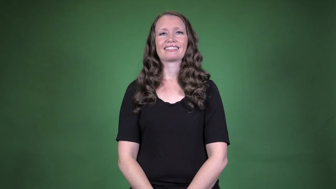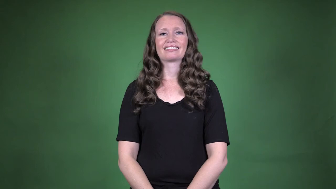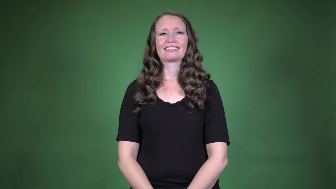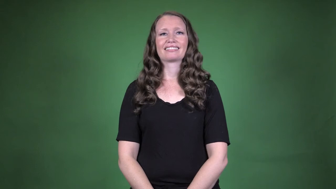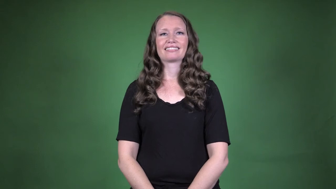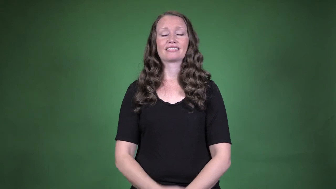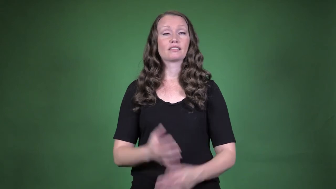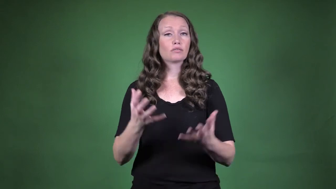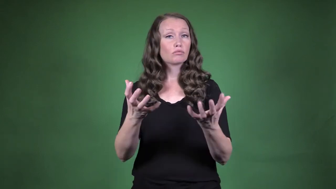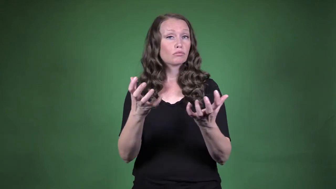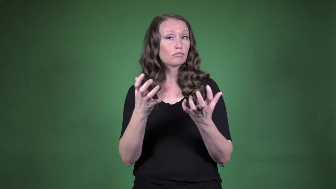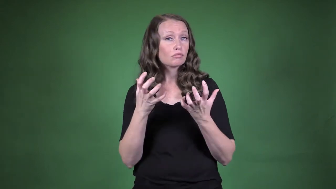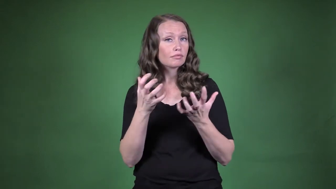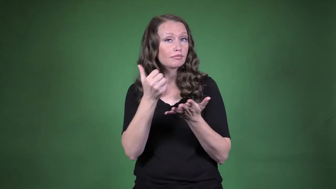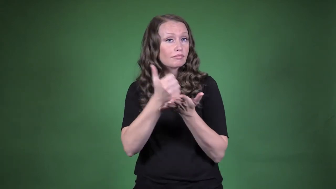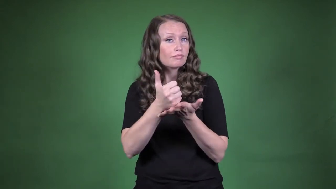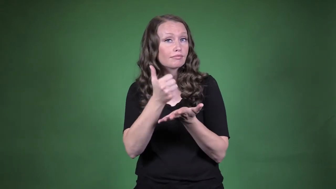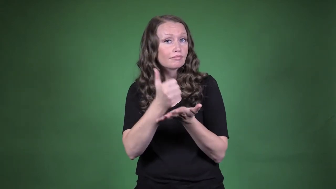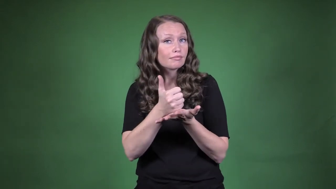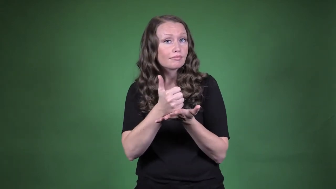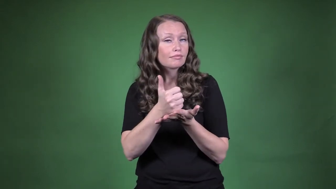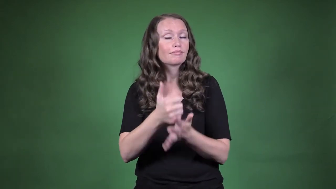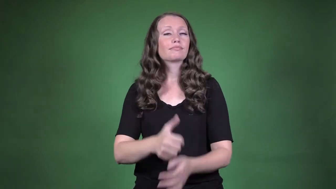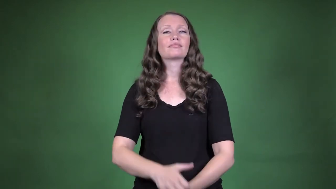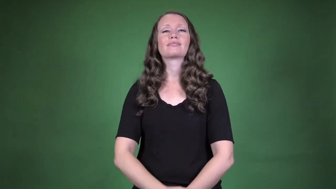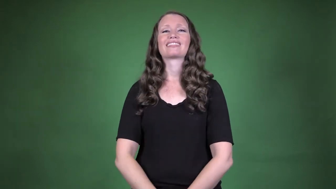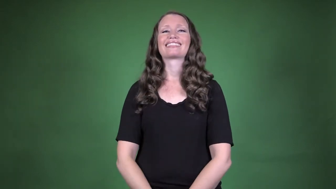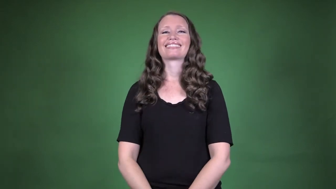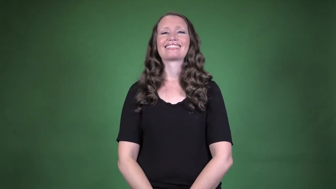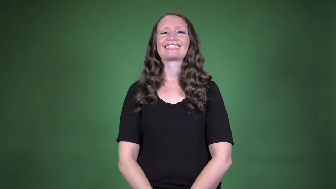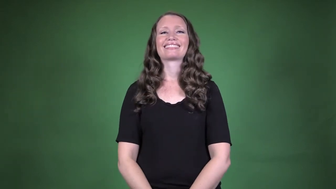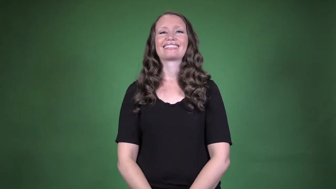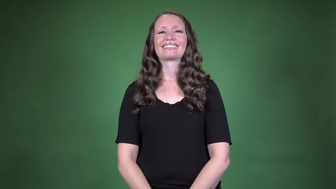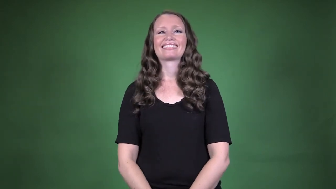want to help